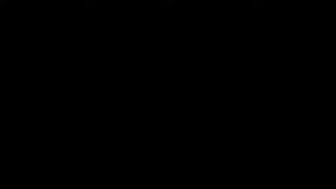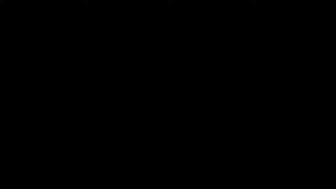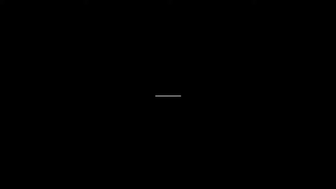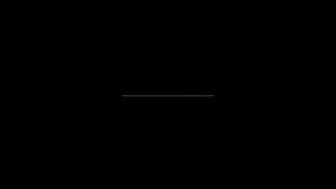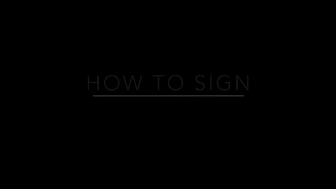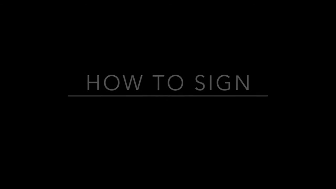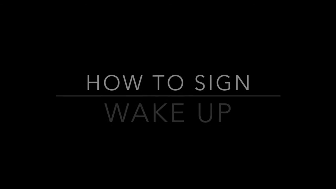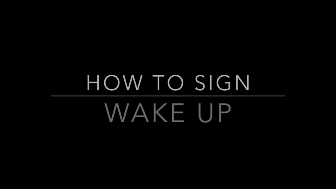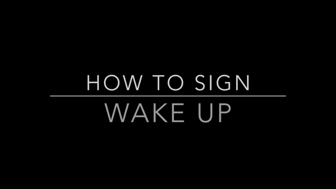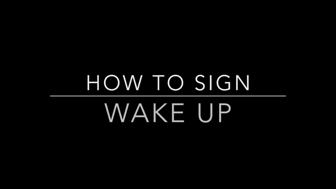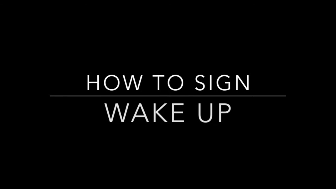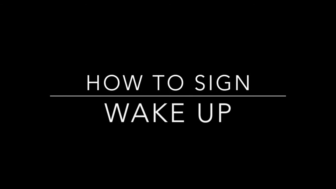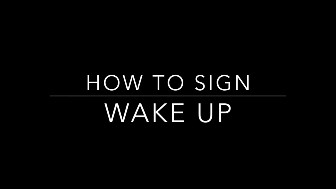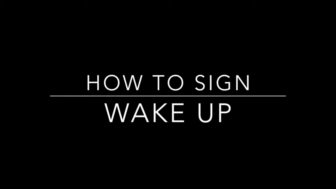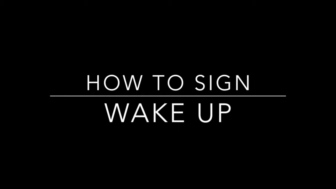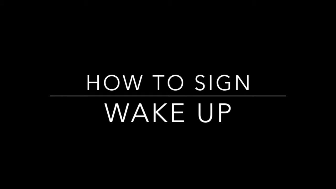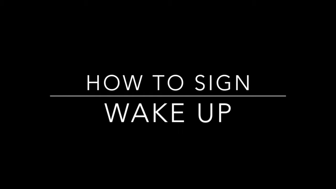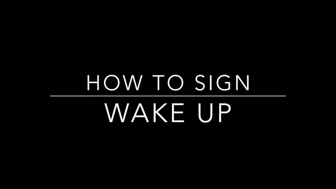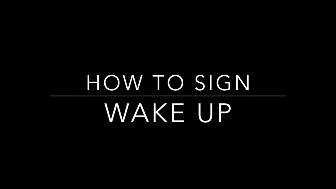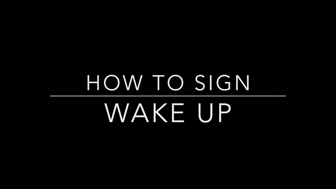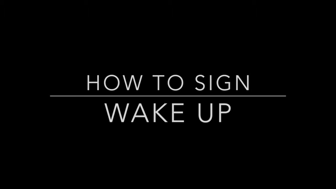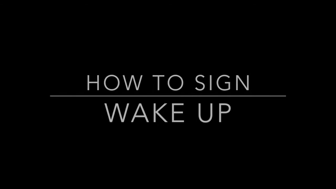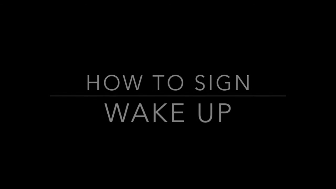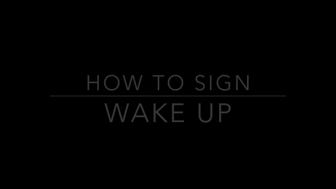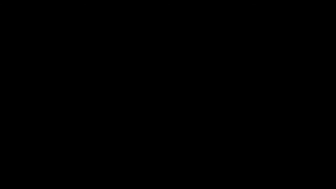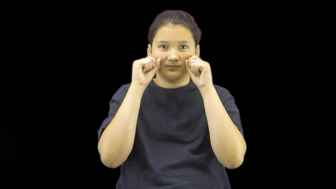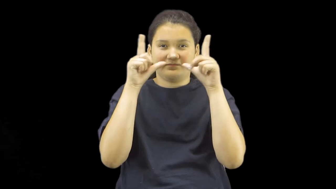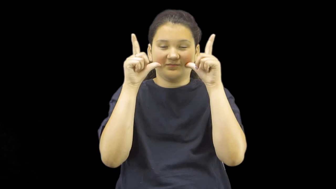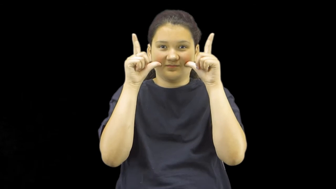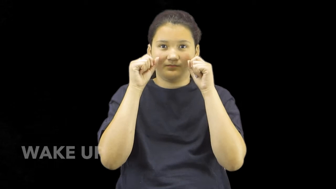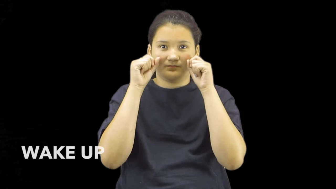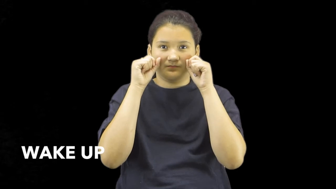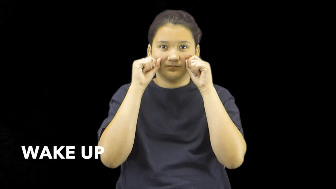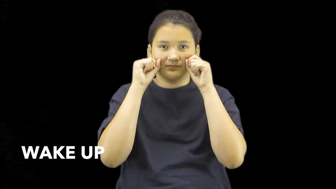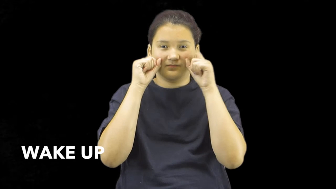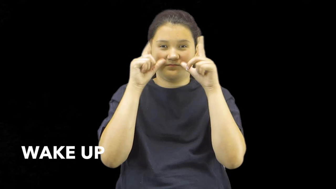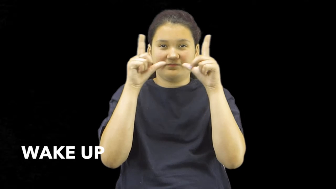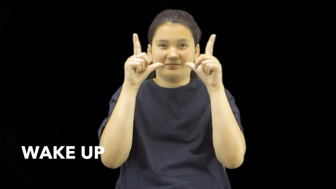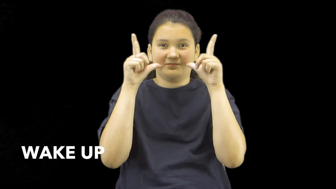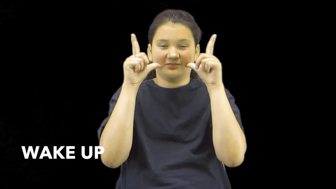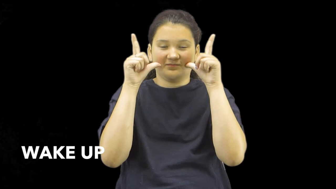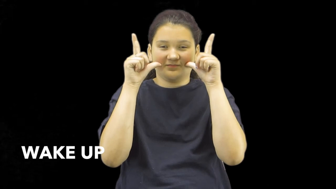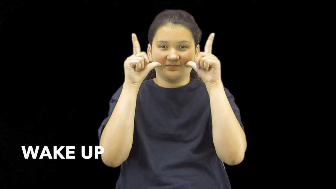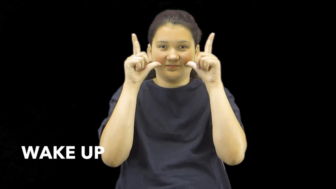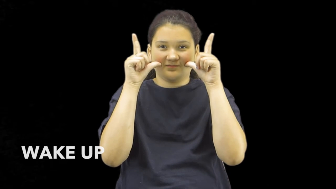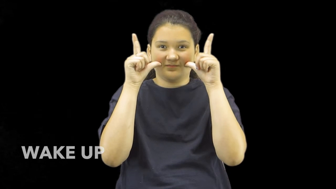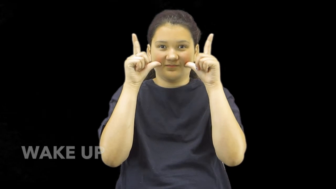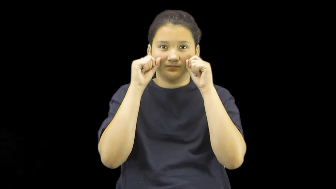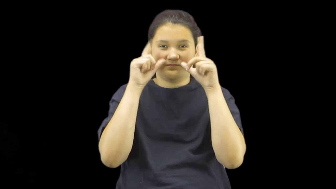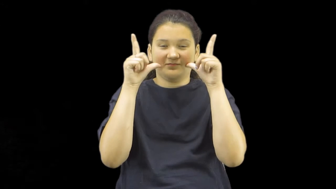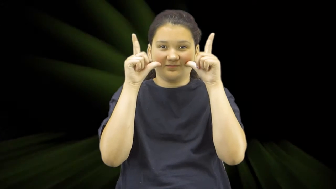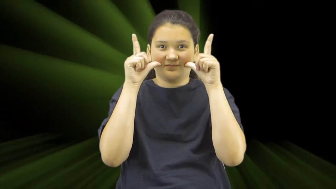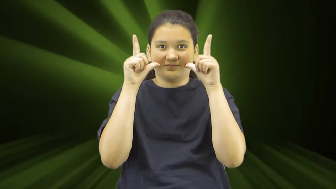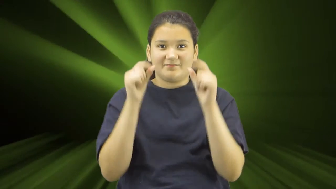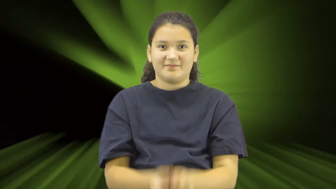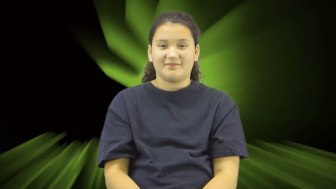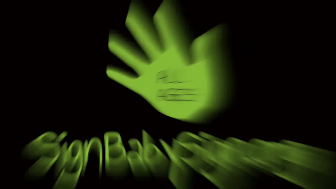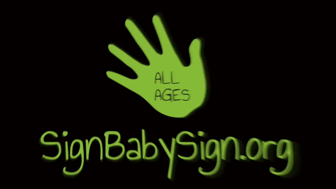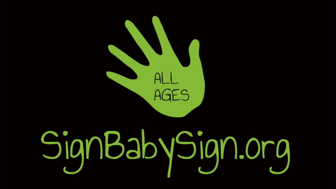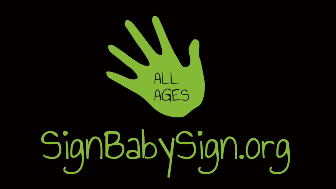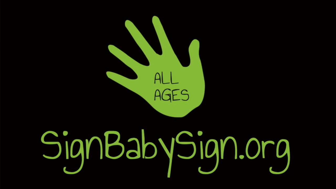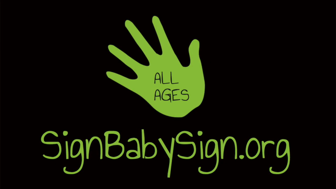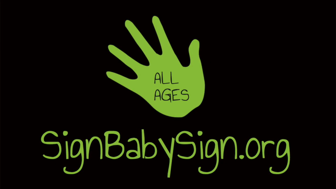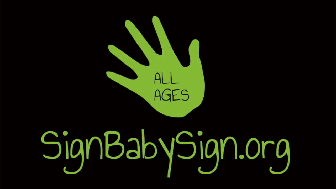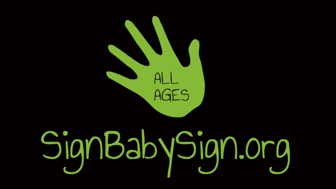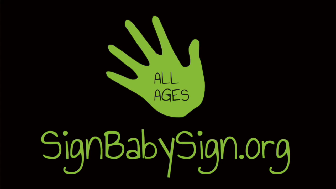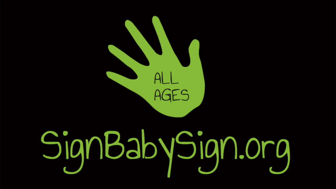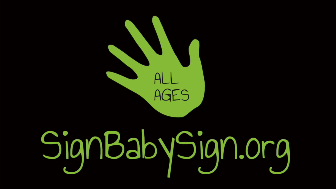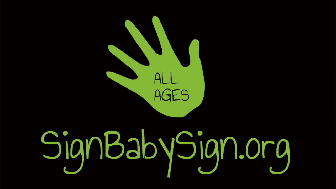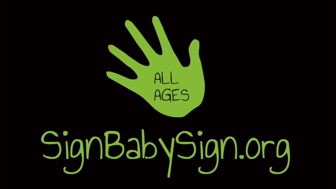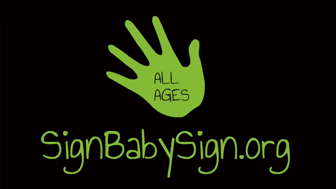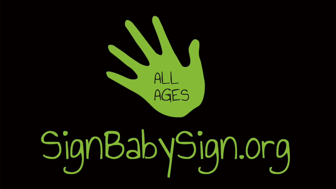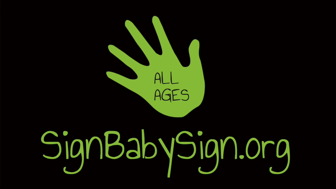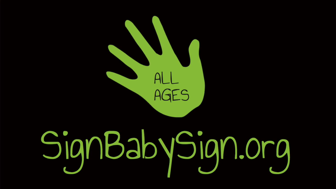Wake Up